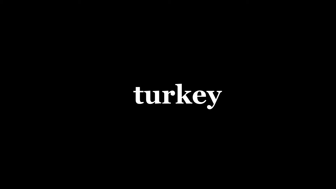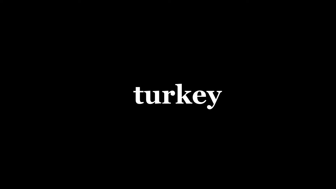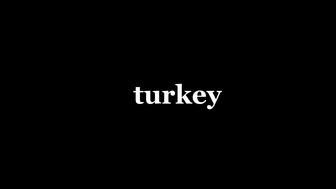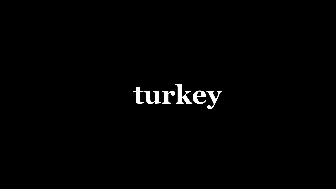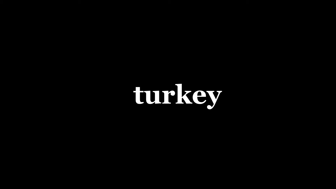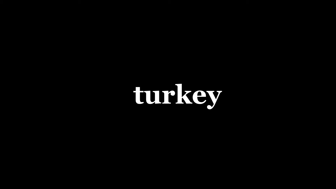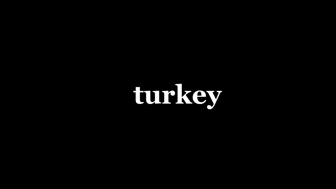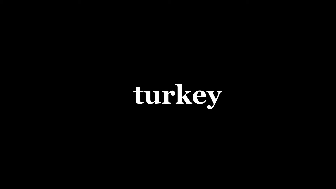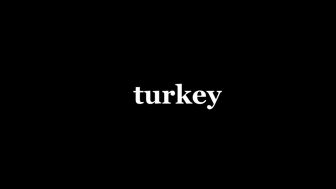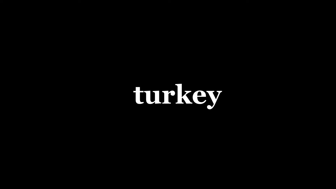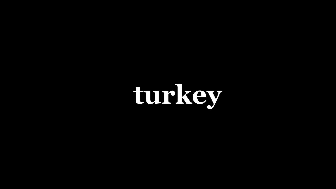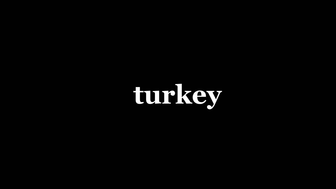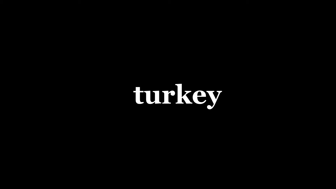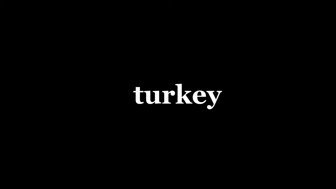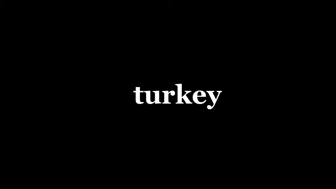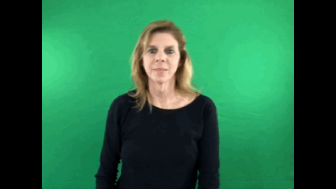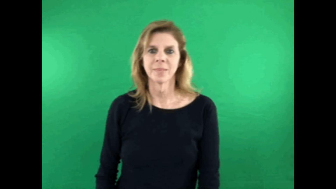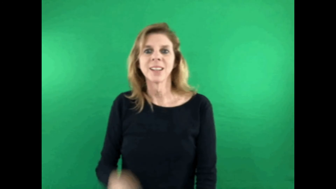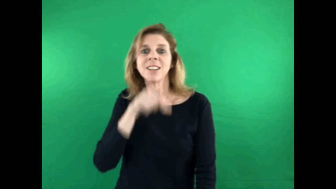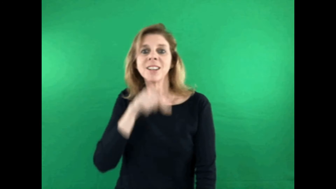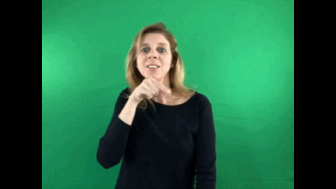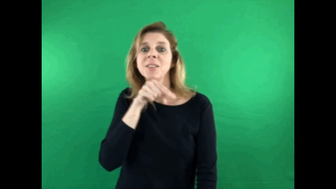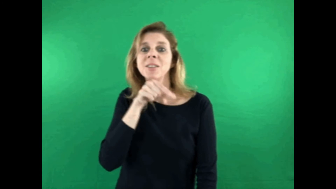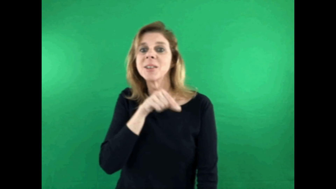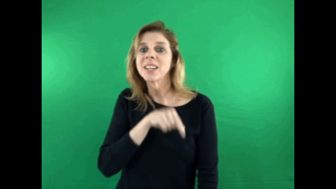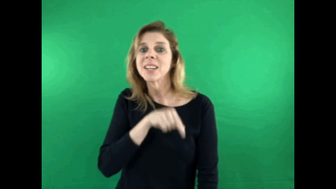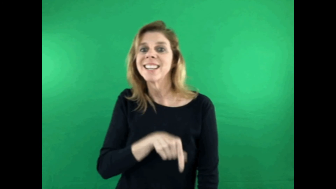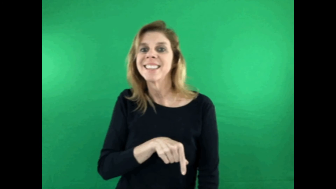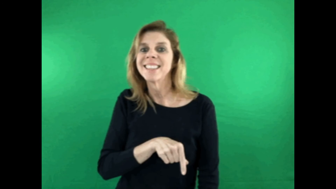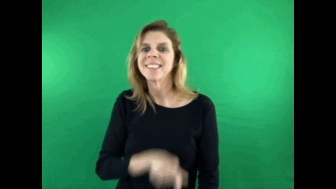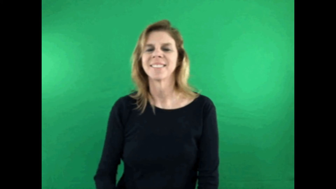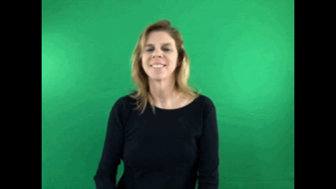Turkey